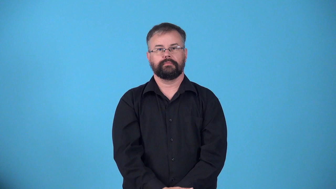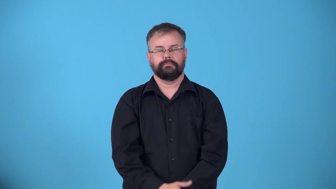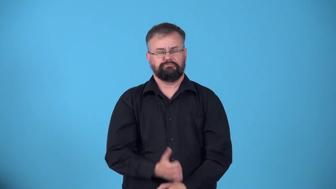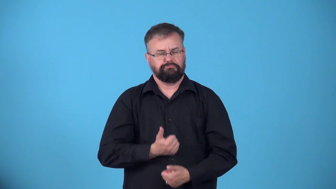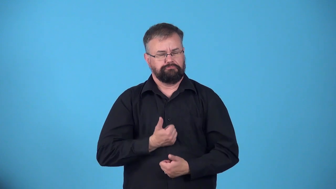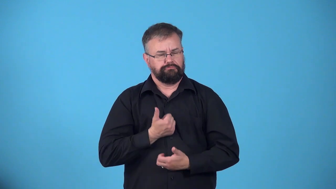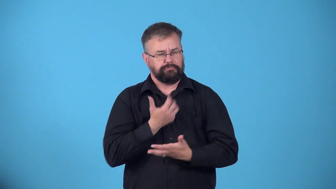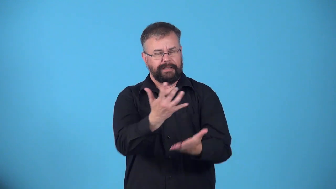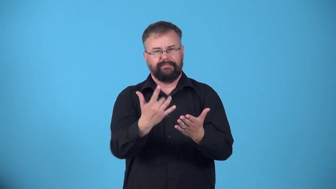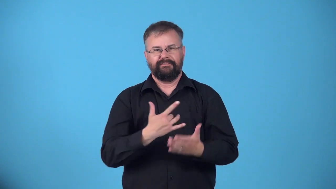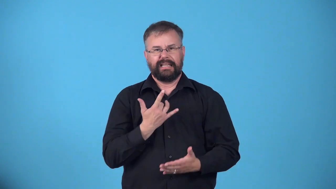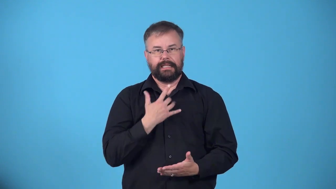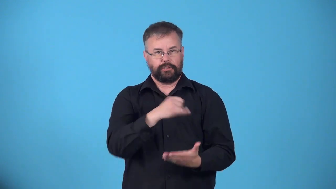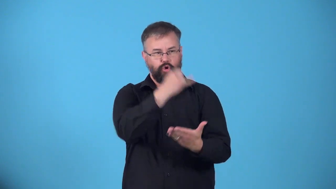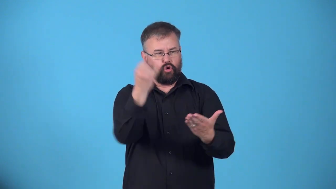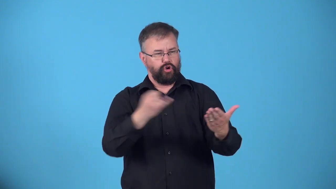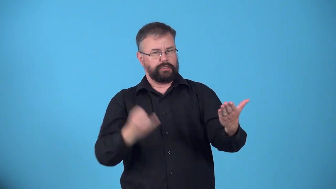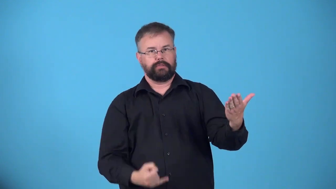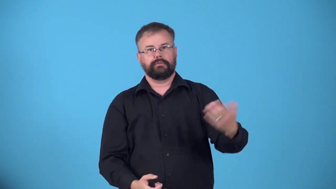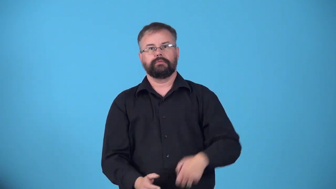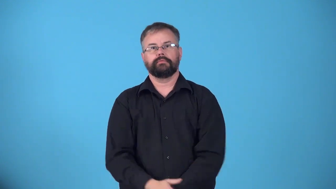lyricism,lyrical